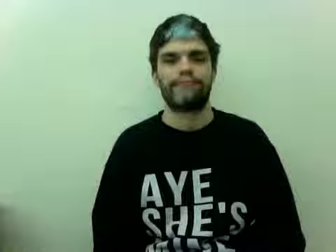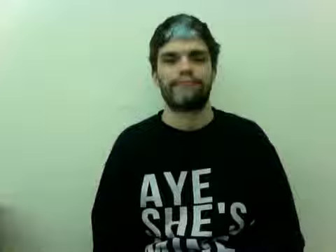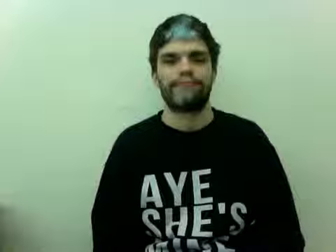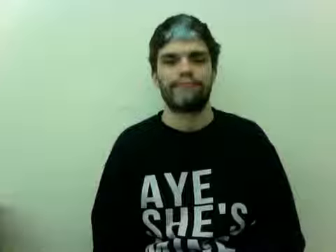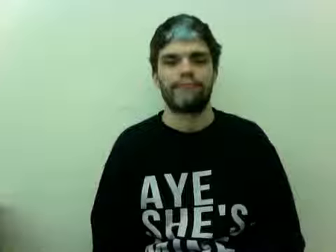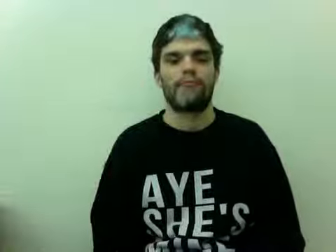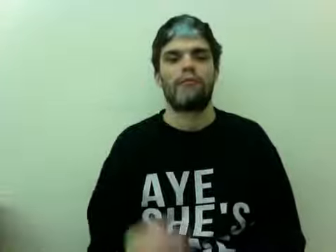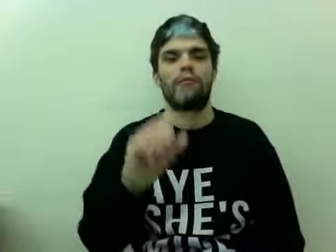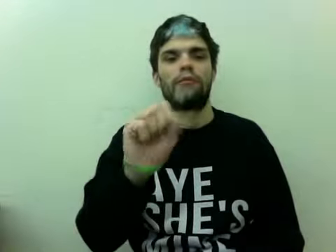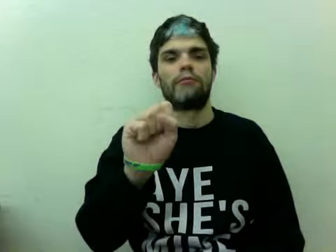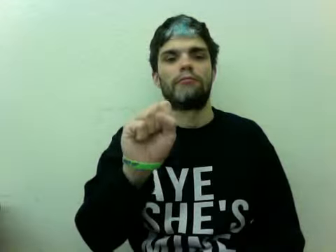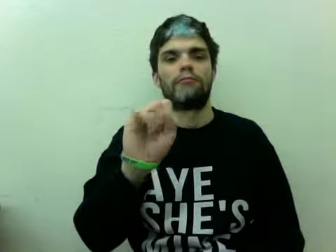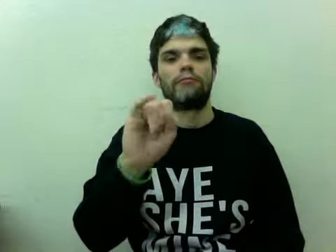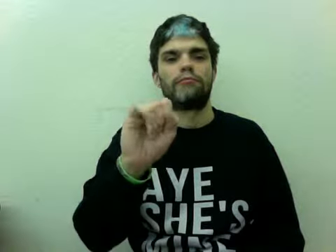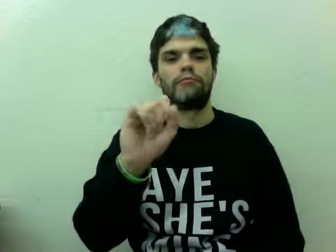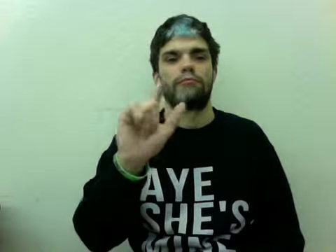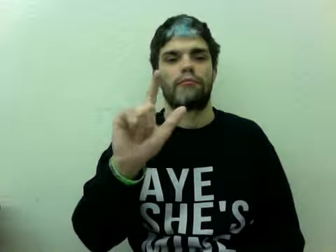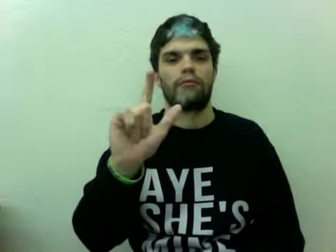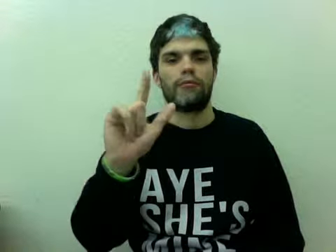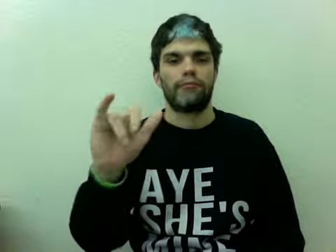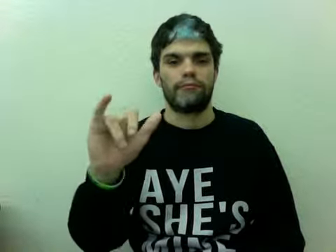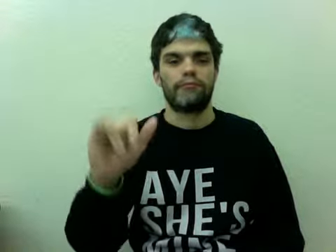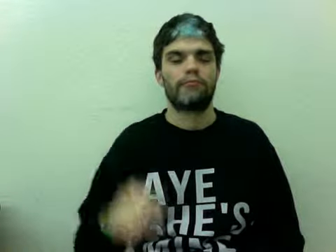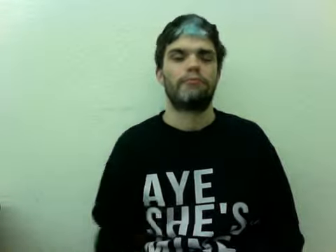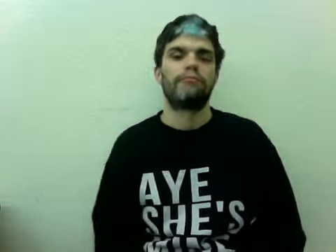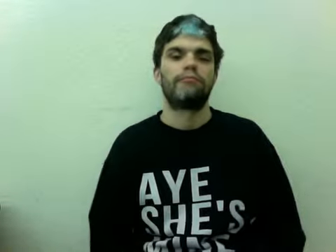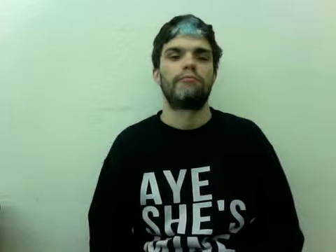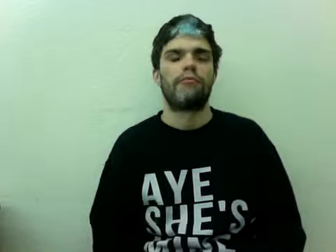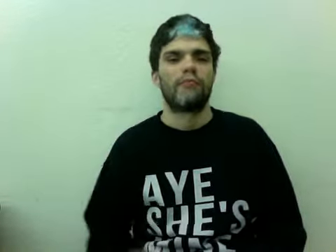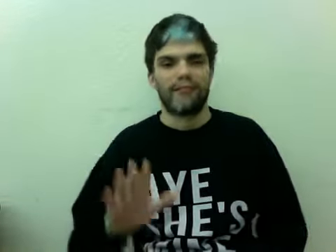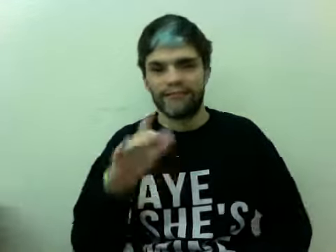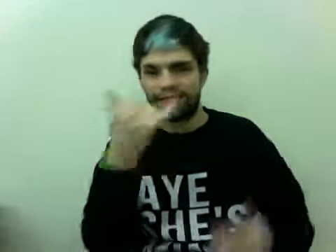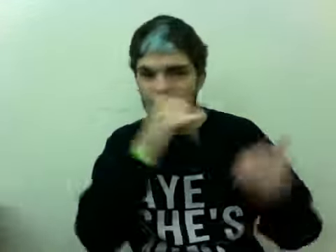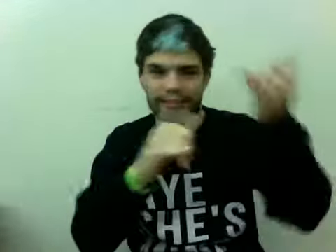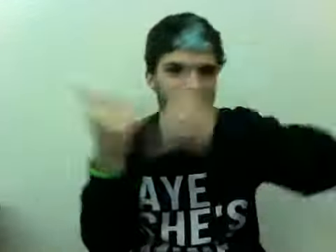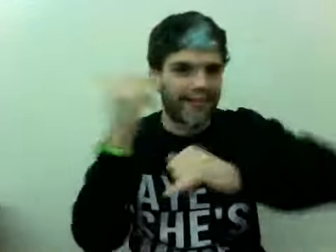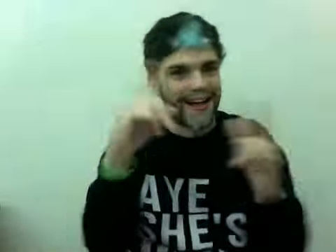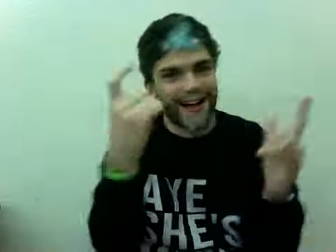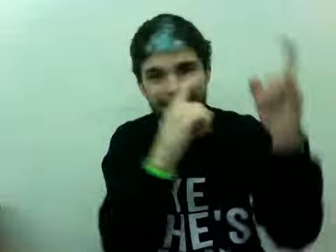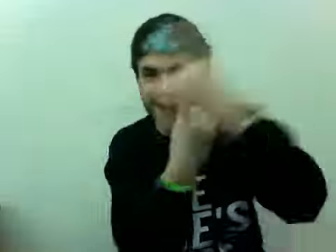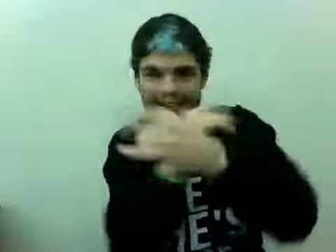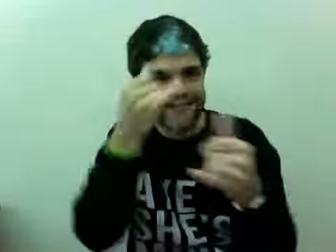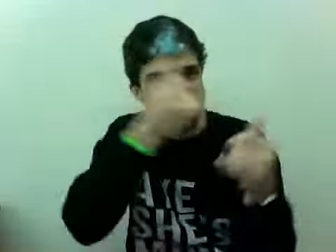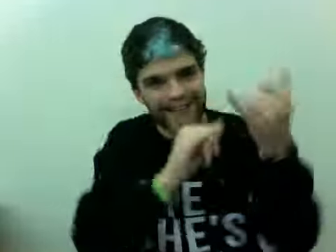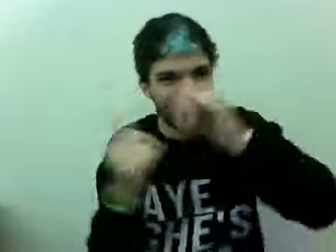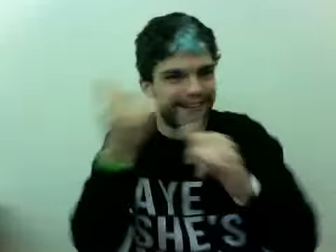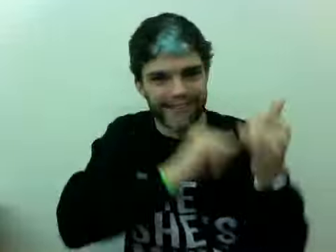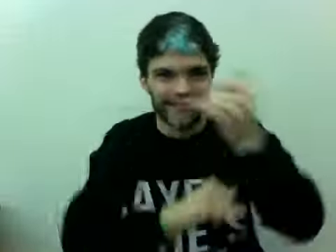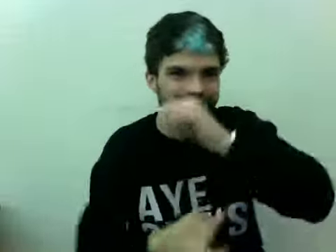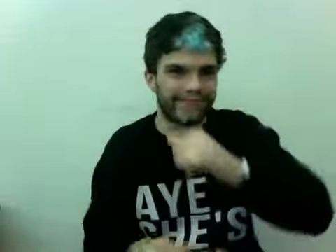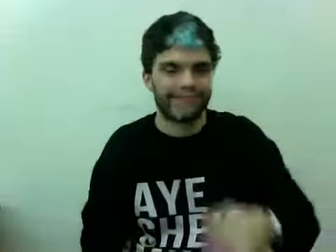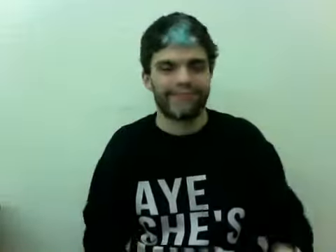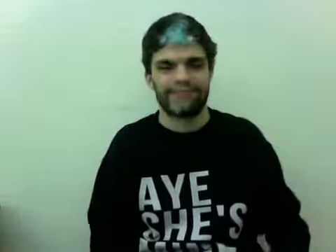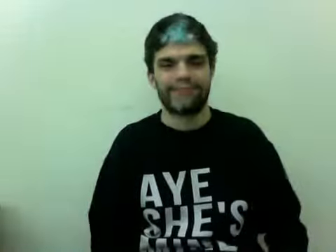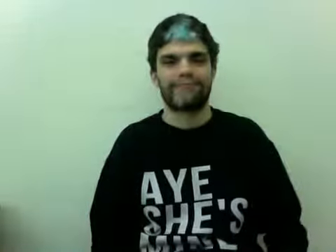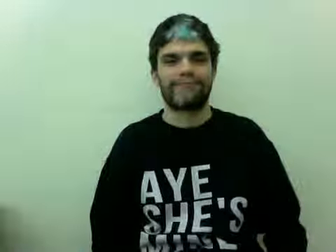Silly